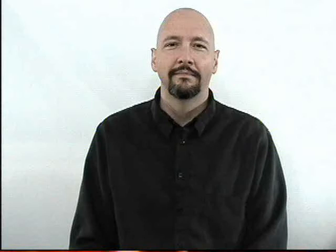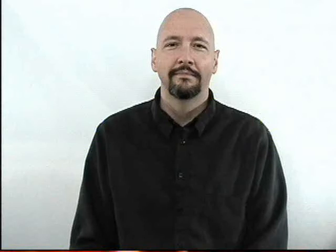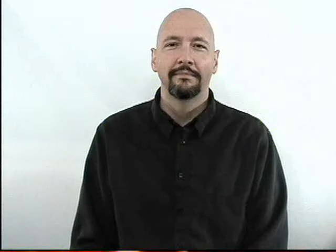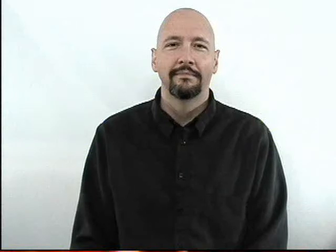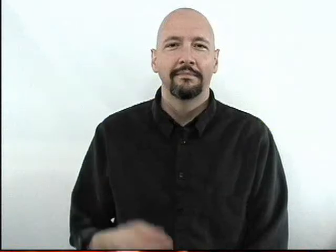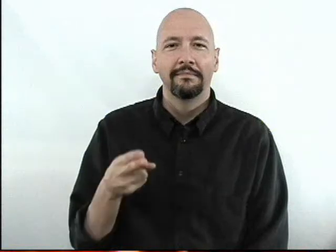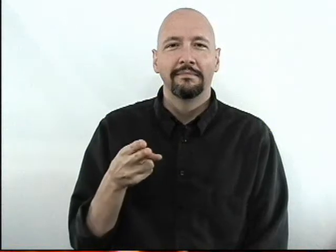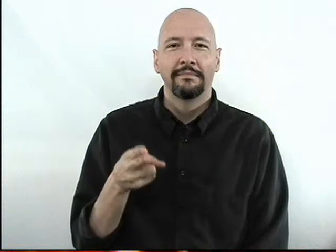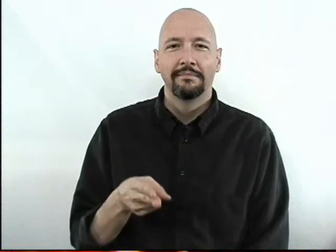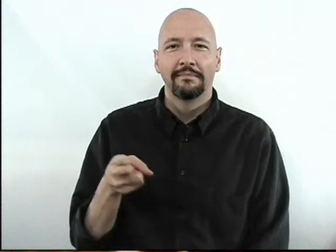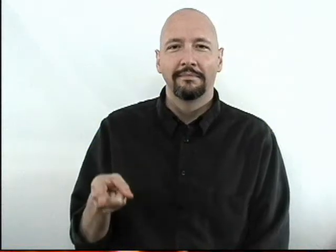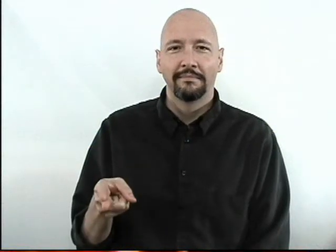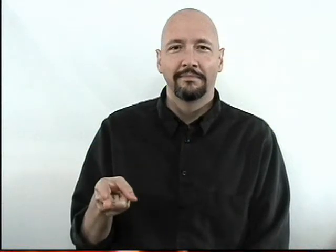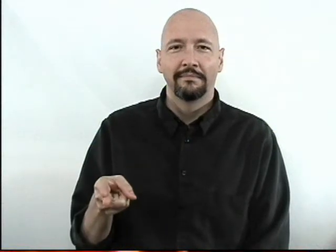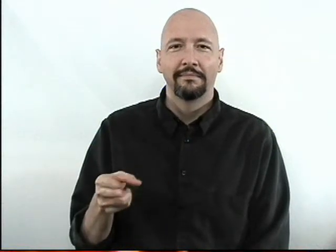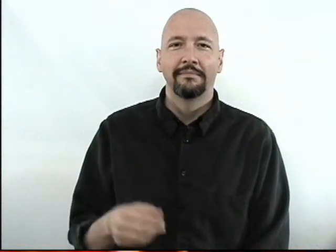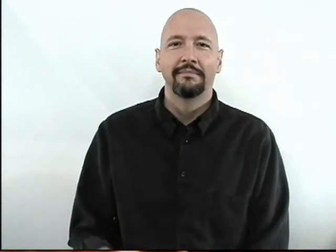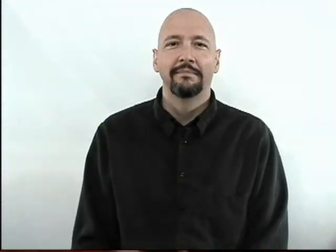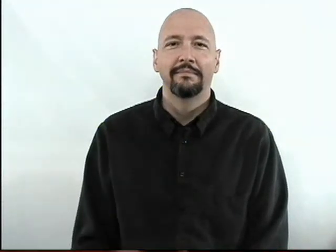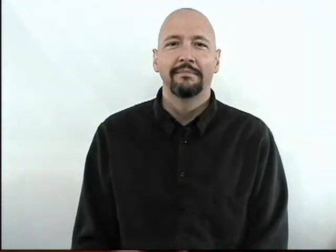HARD OF HEARING